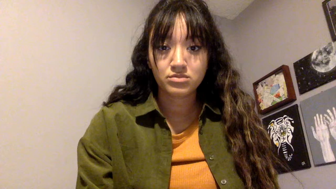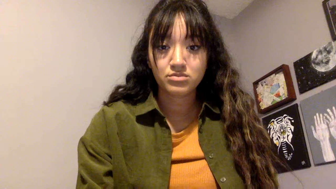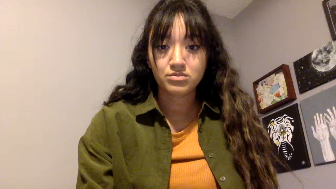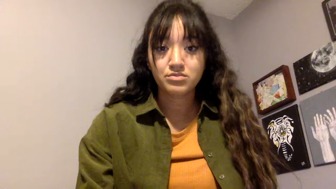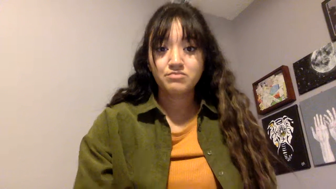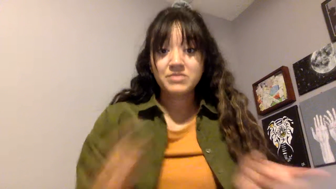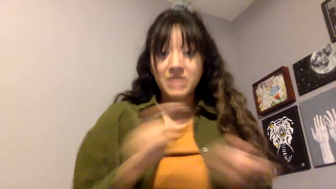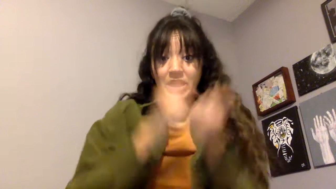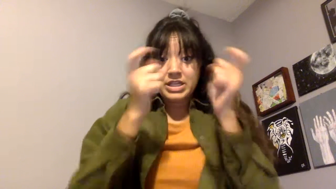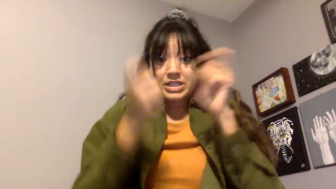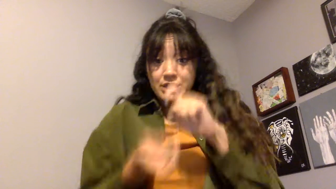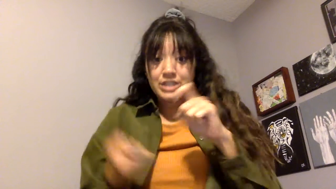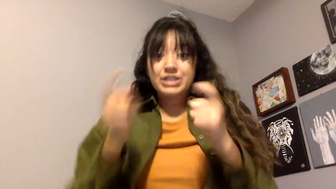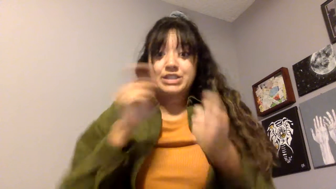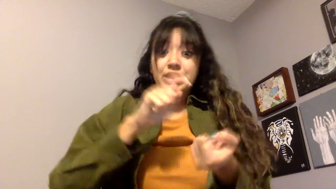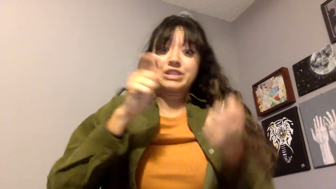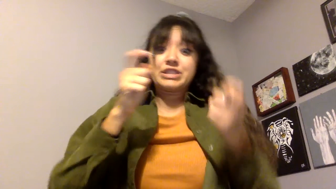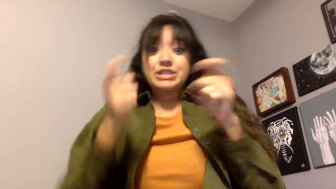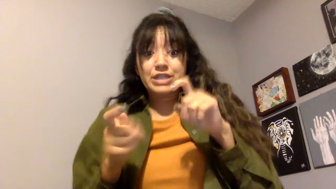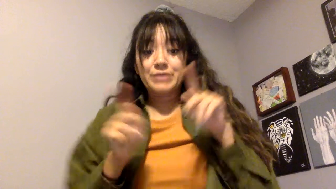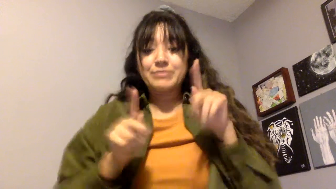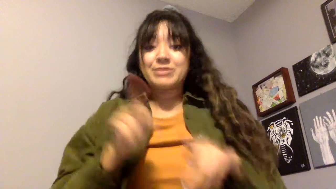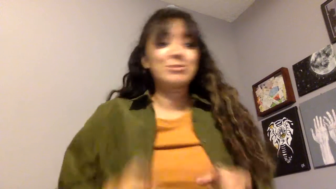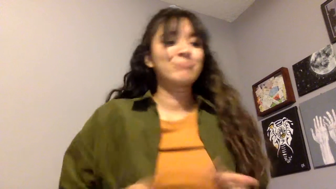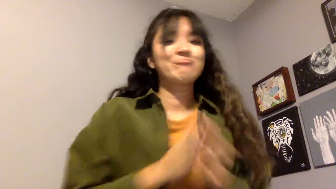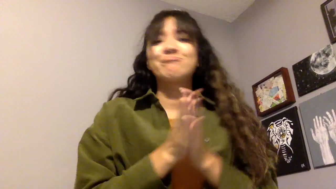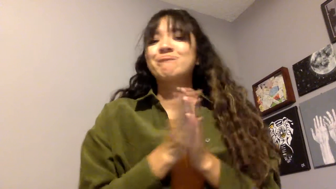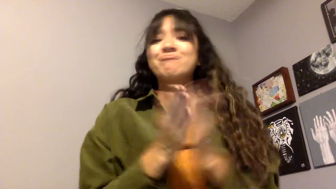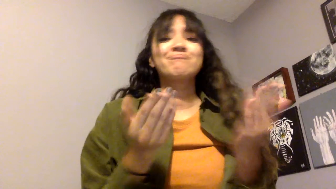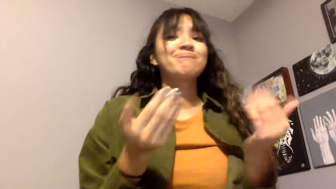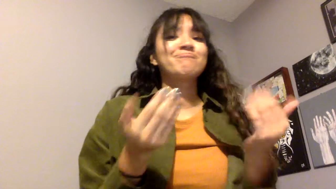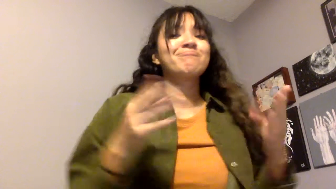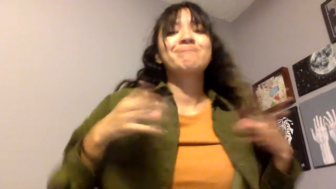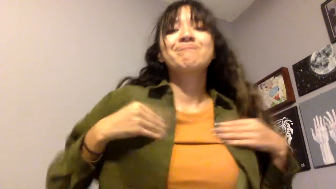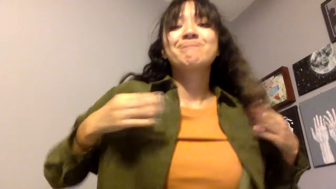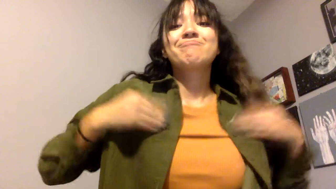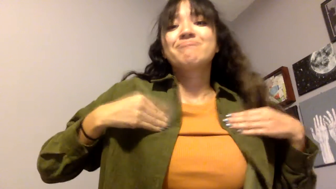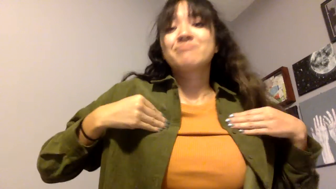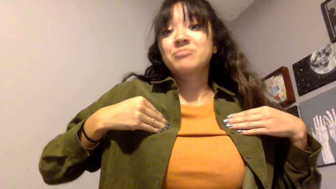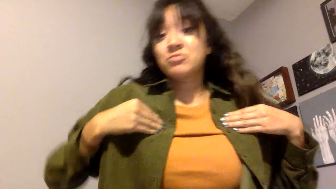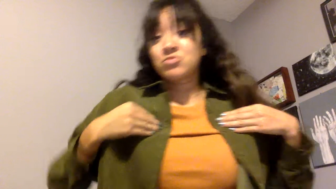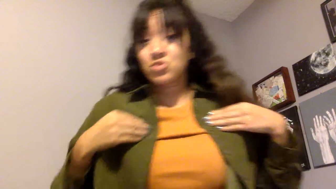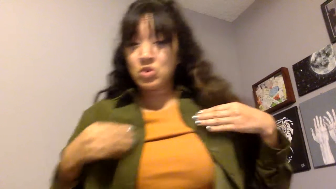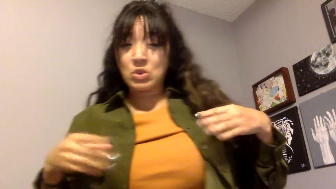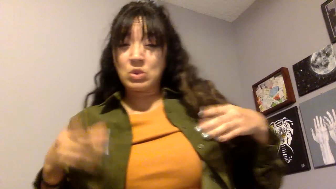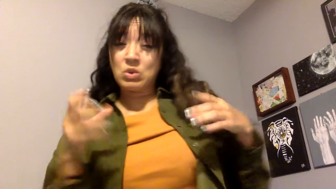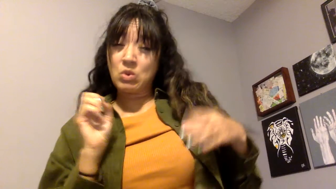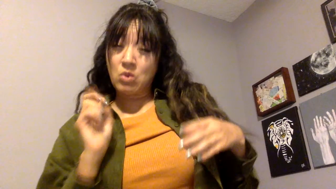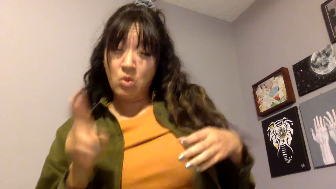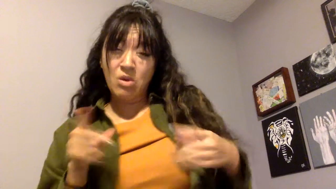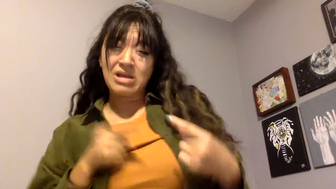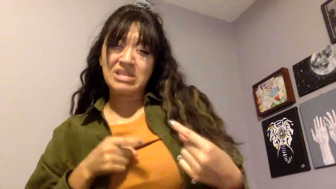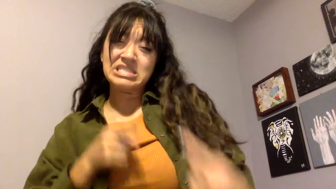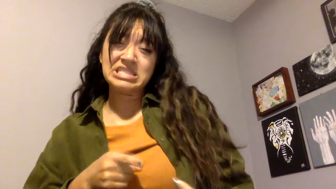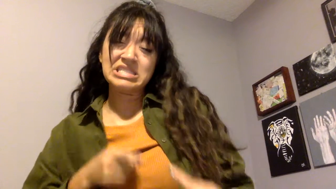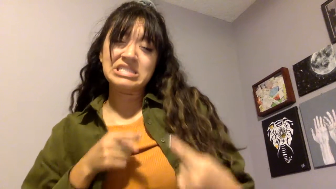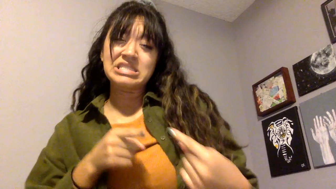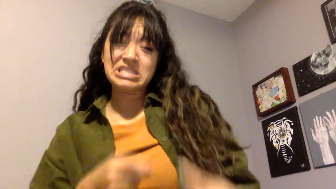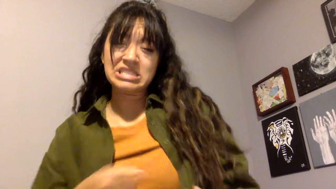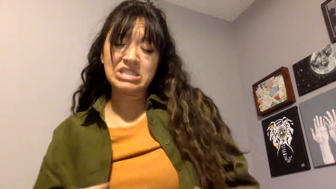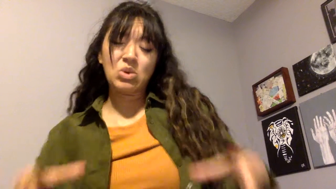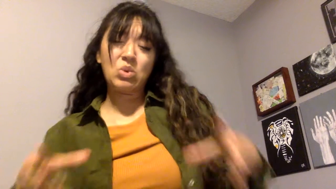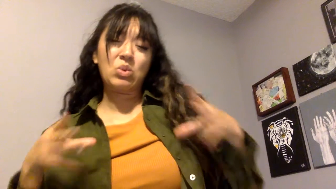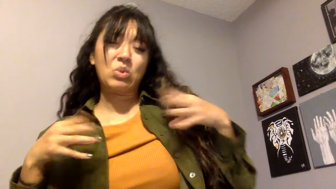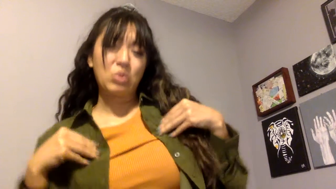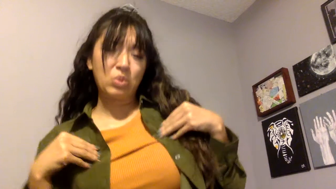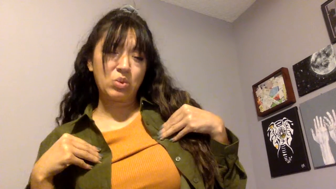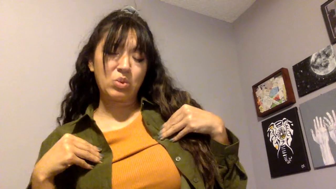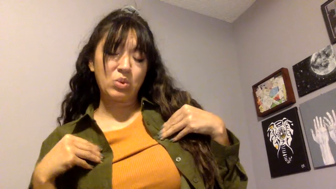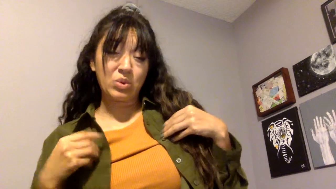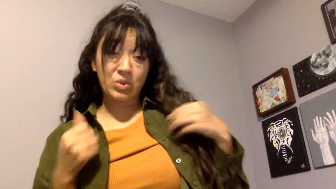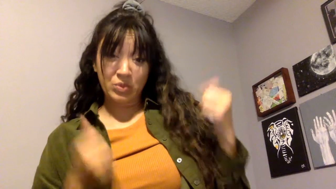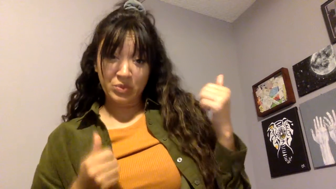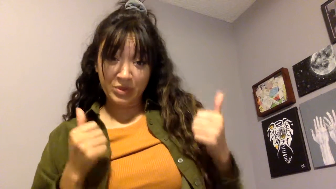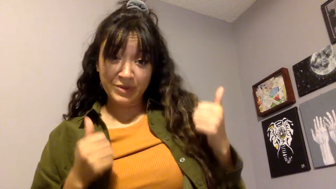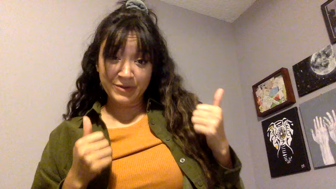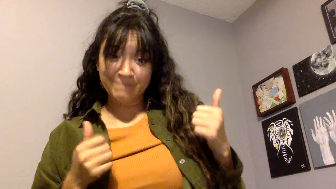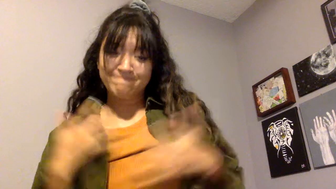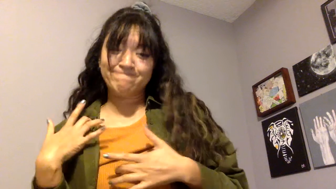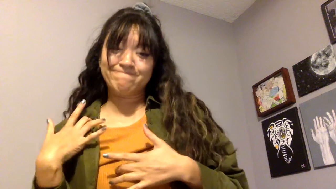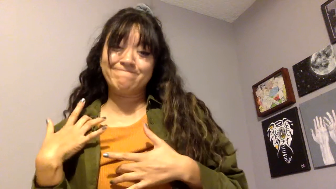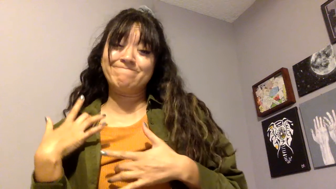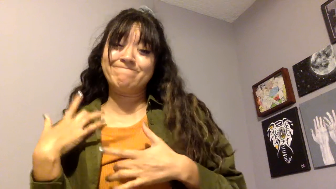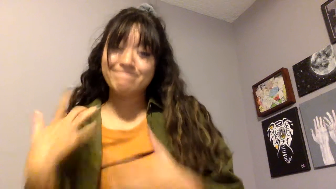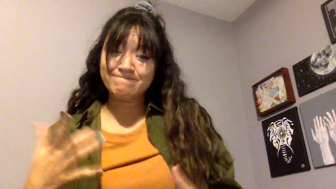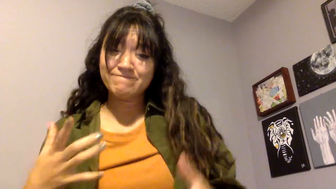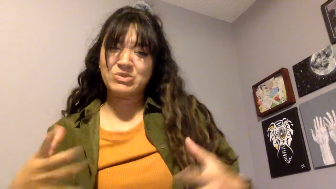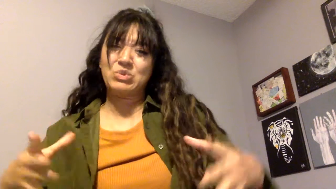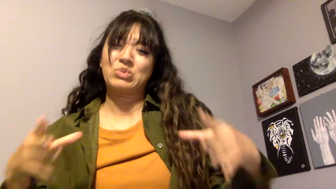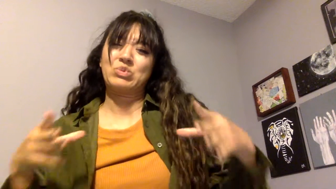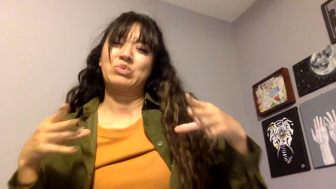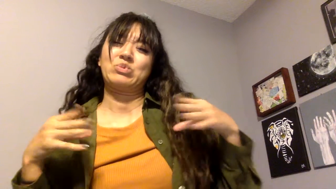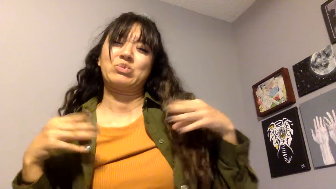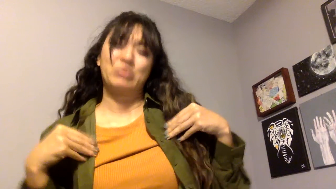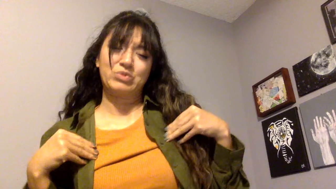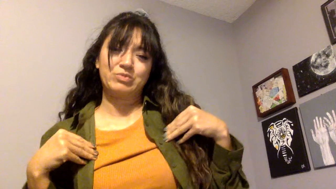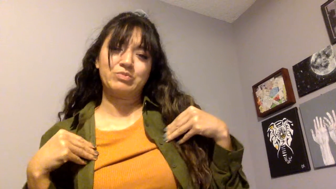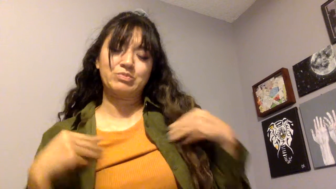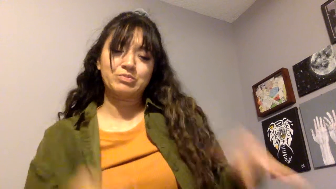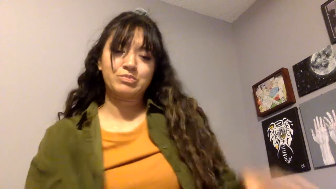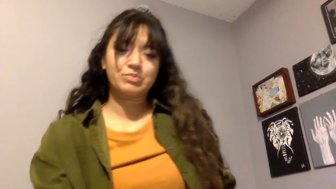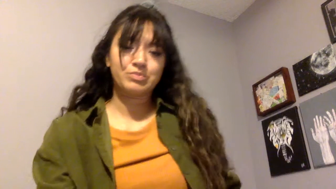Change is not easy to swallow